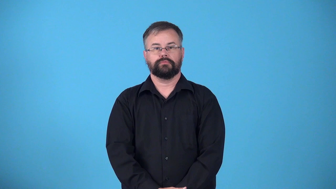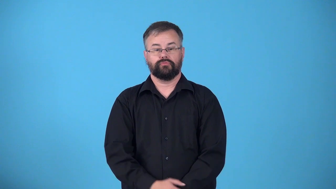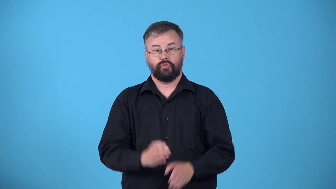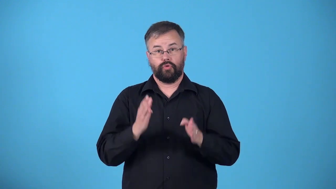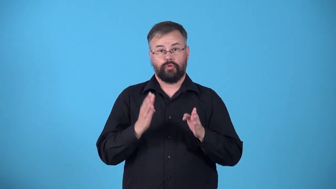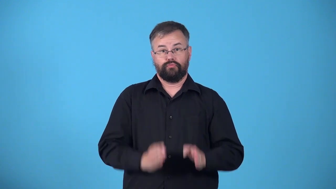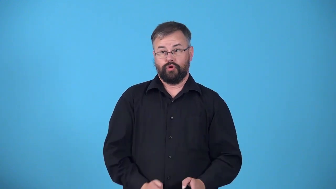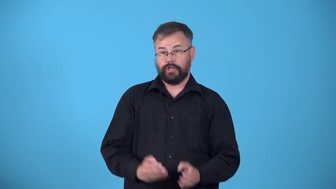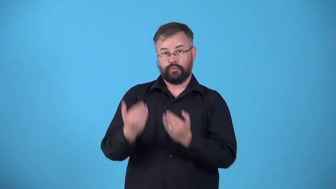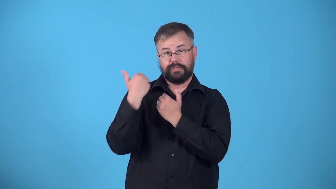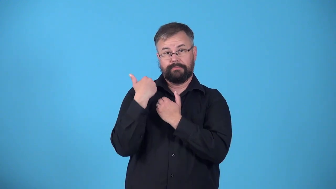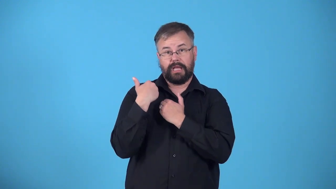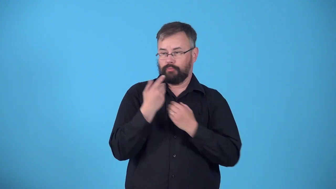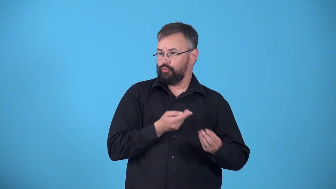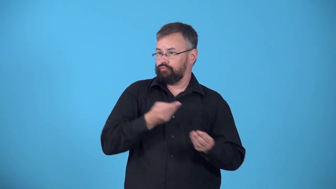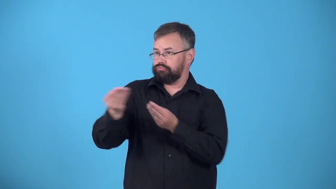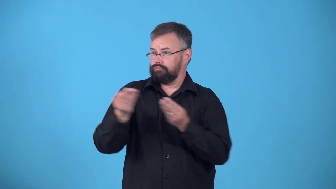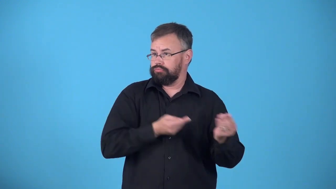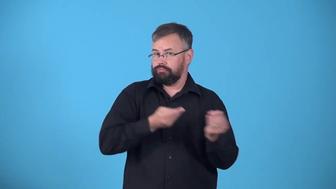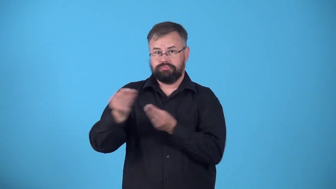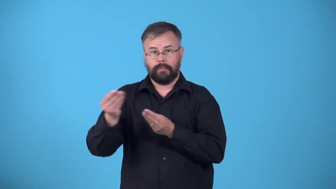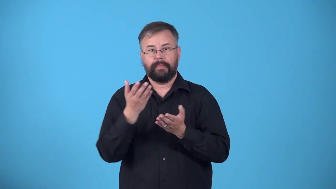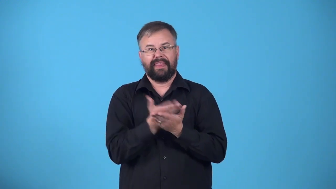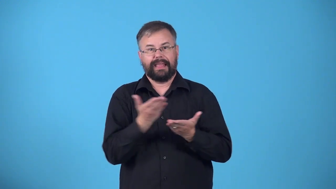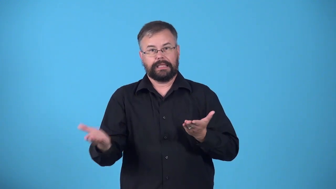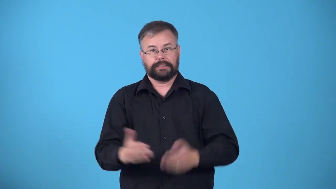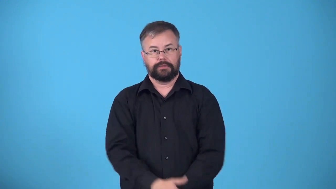handler